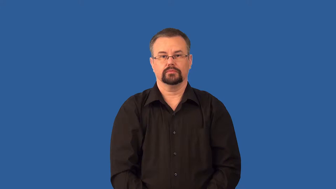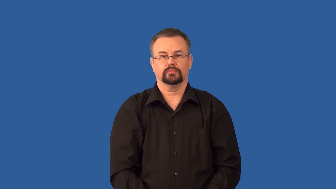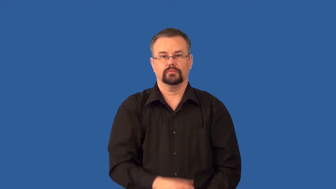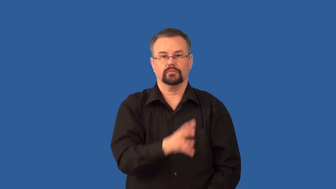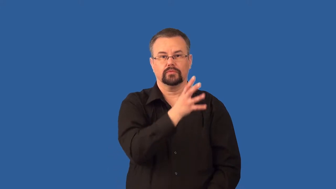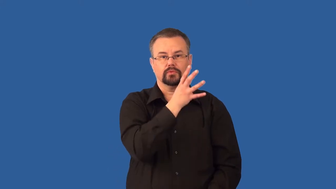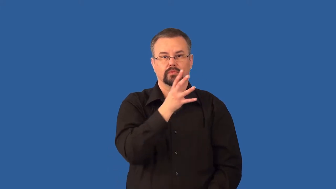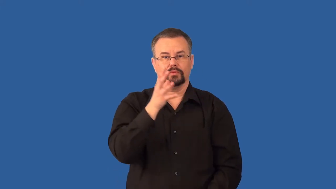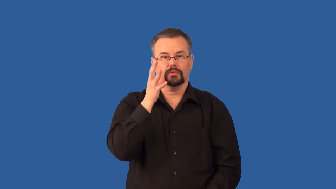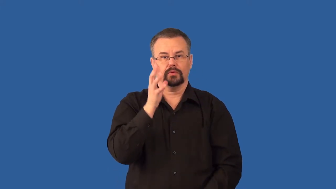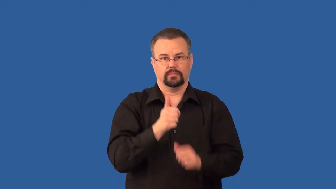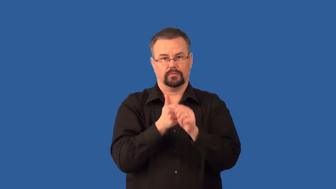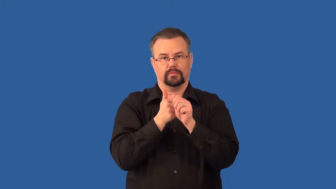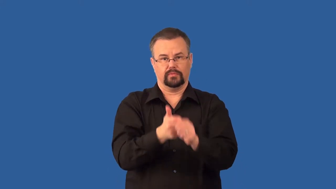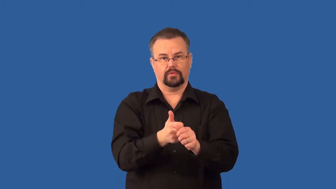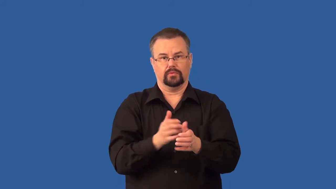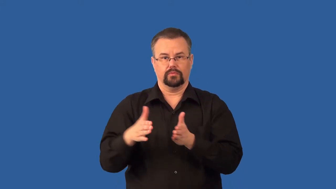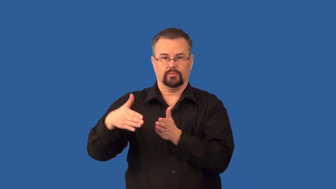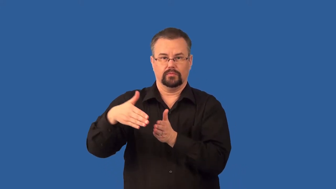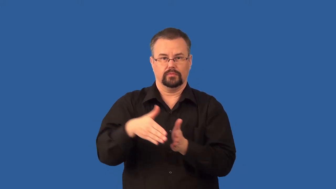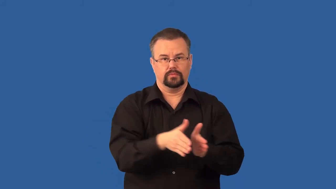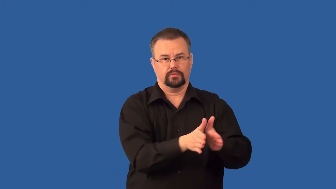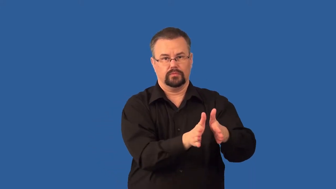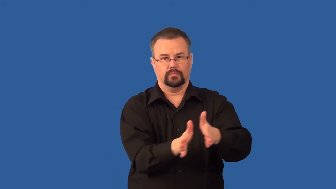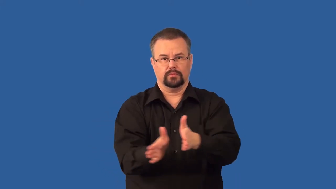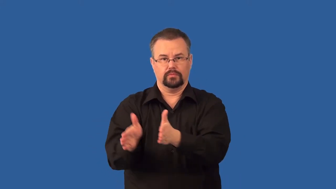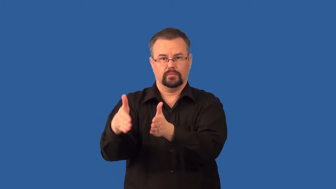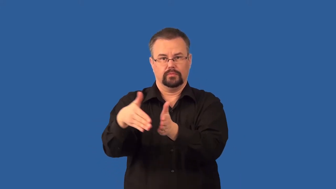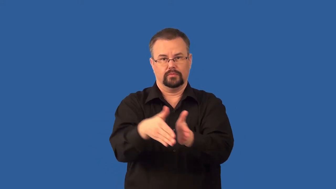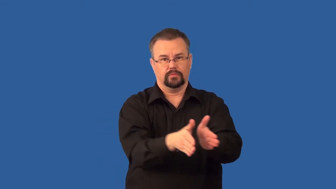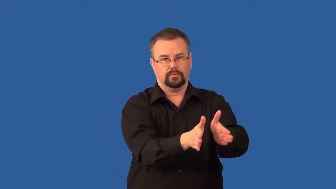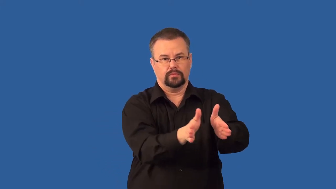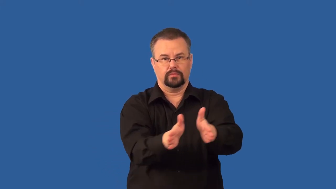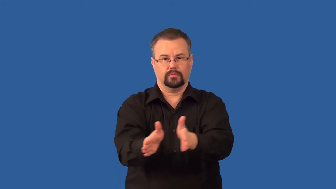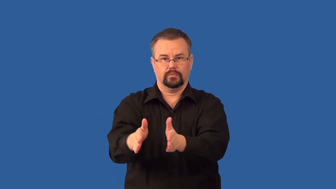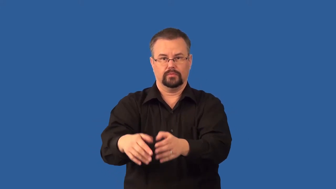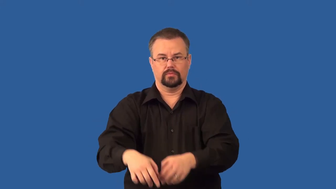contour-farming